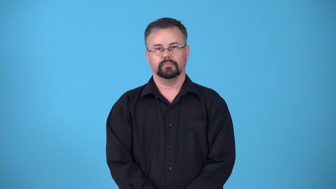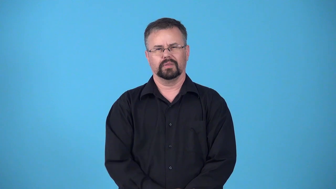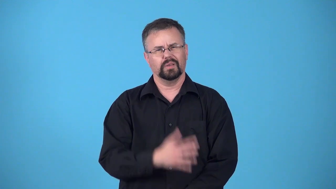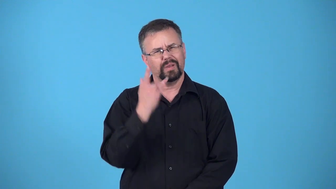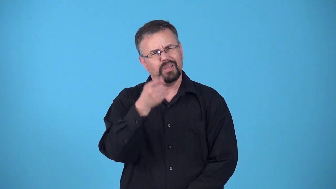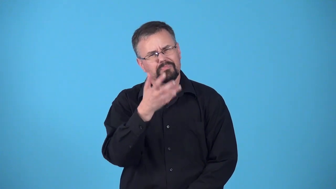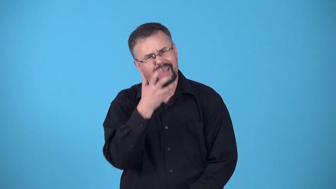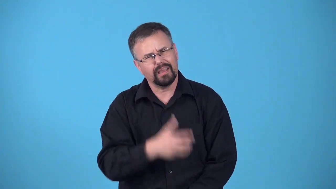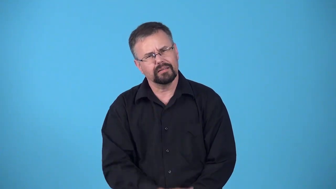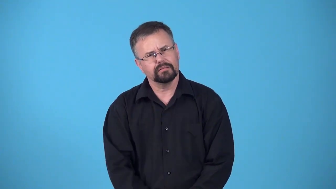what are you stewing about